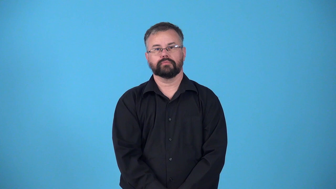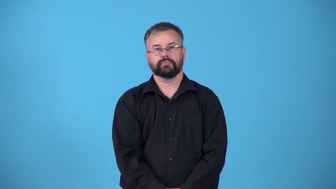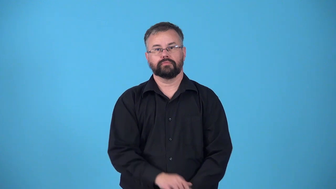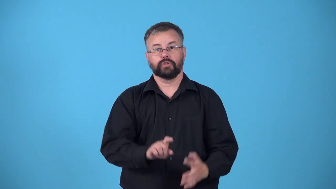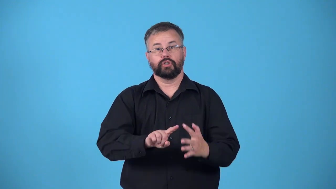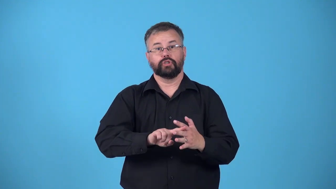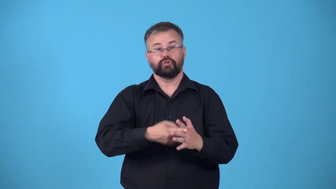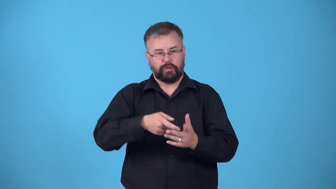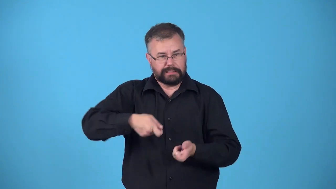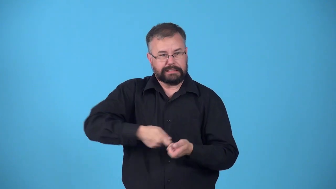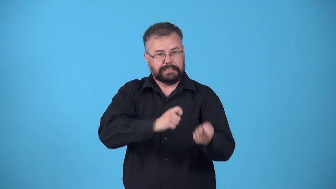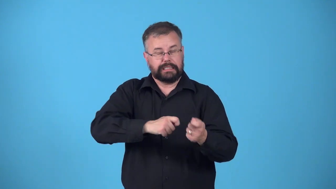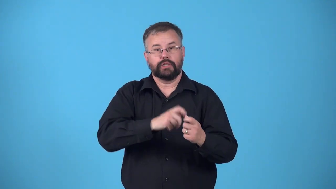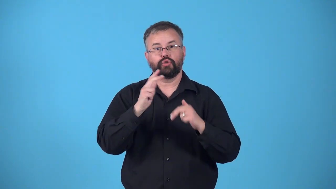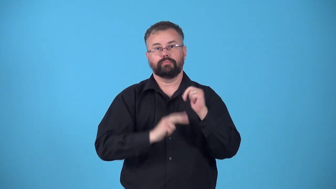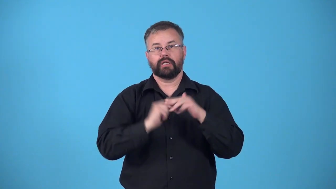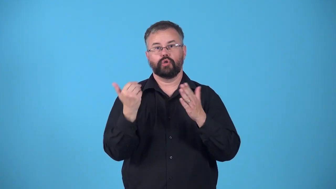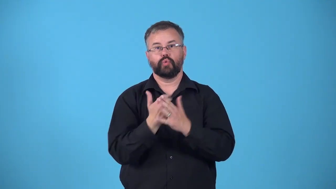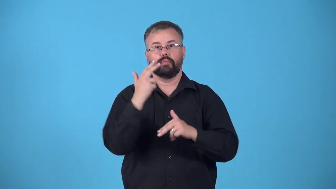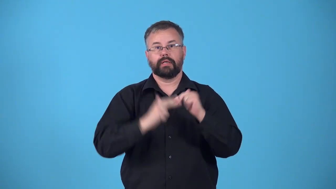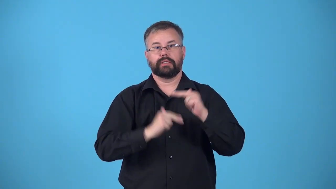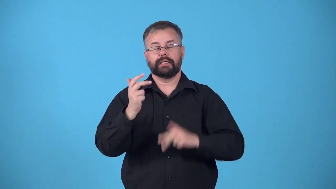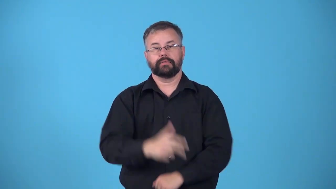ground breaking, break ground